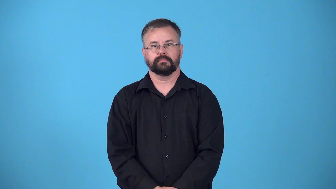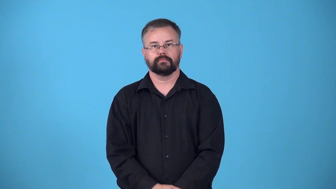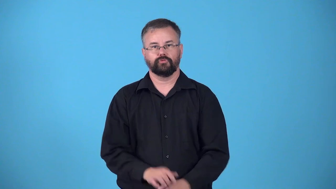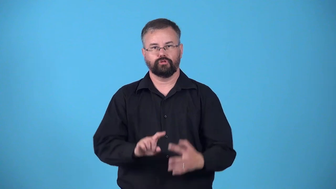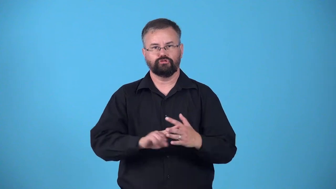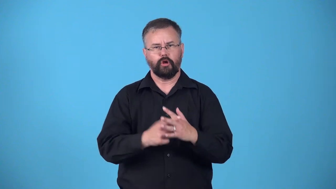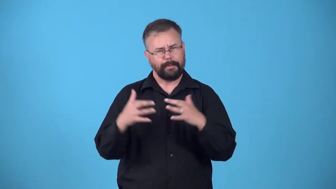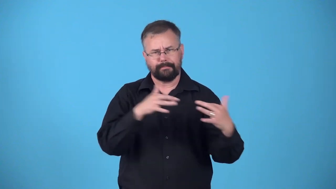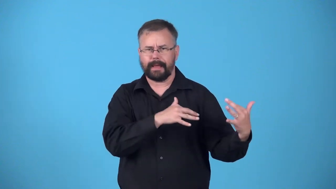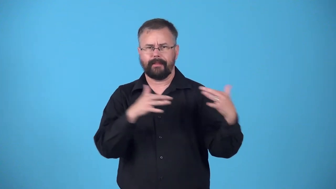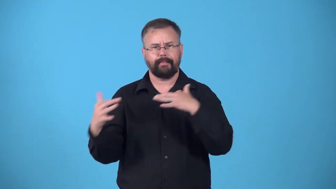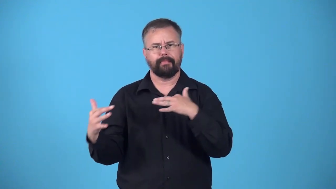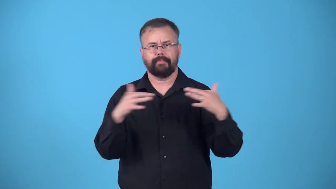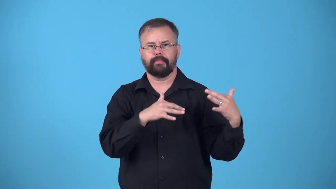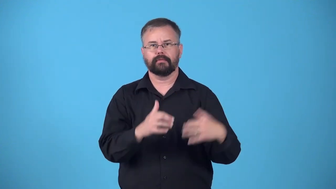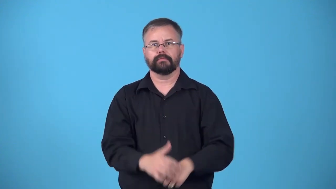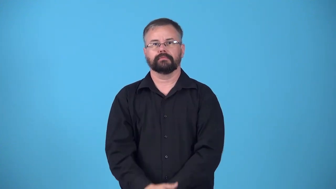engage